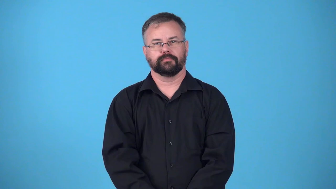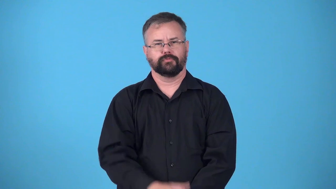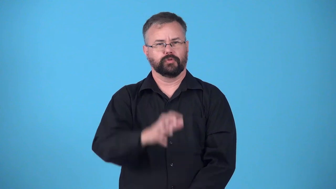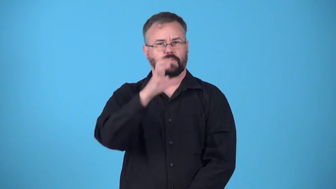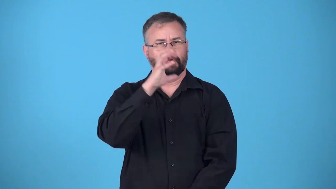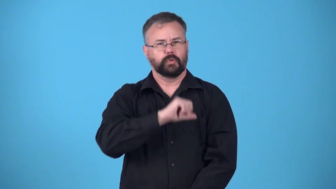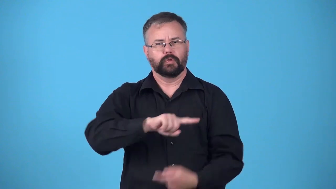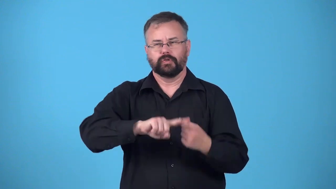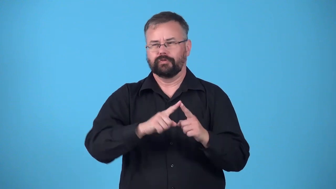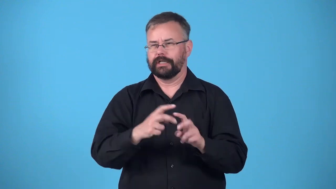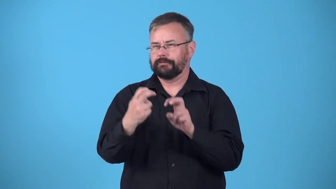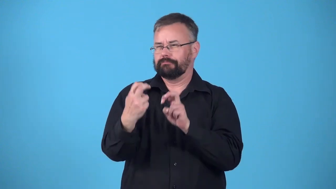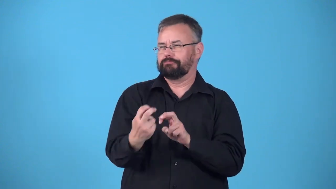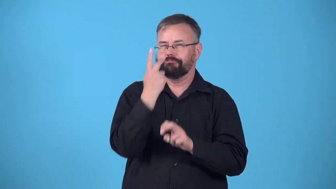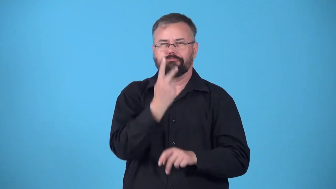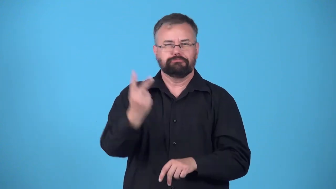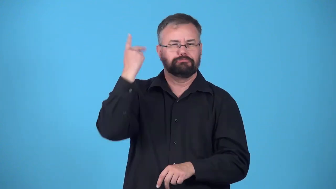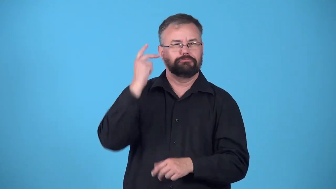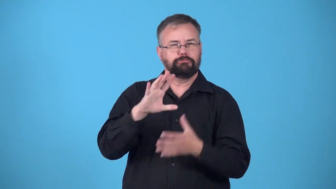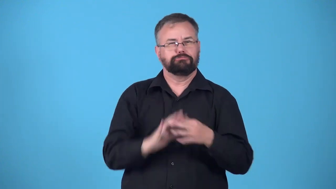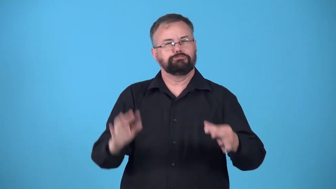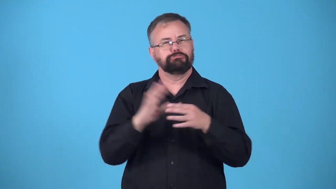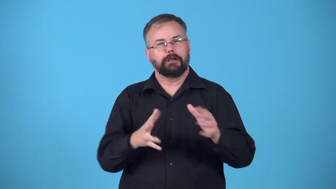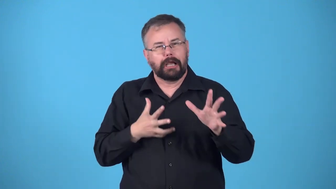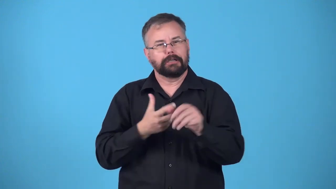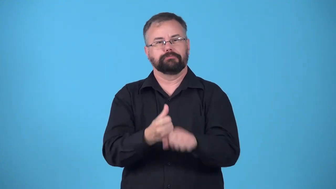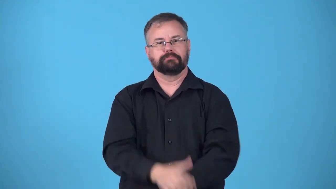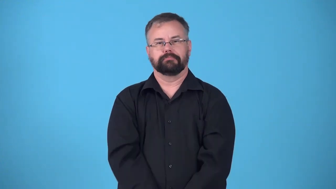catch up on